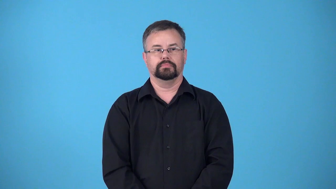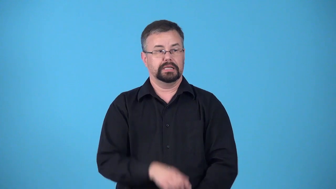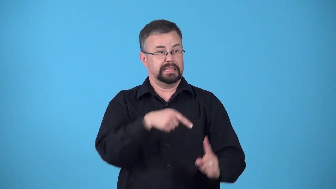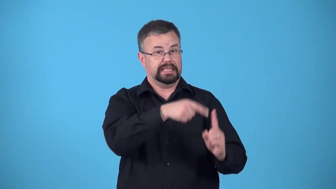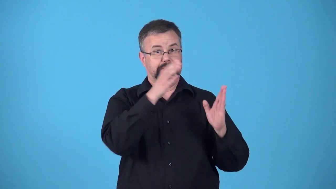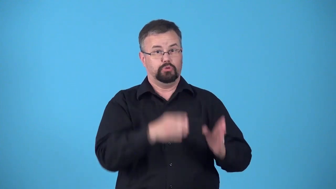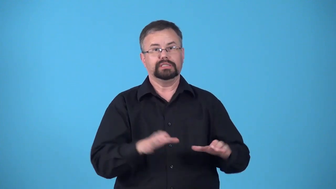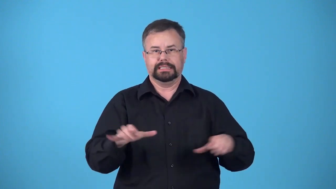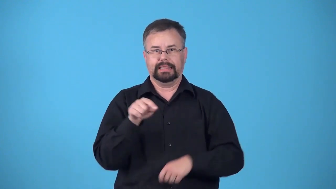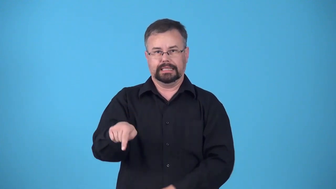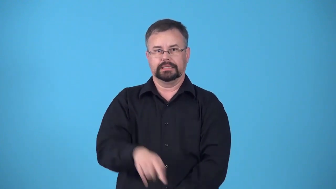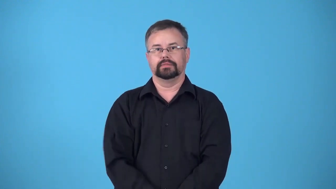by